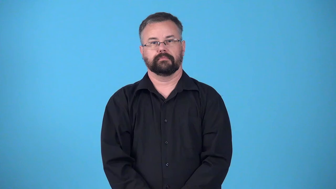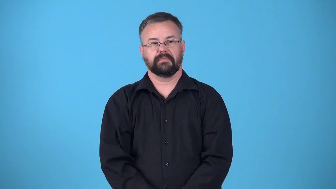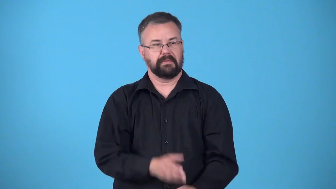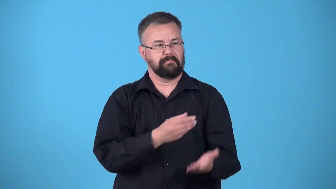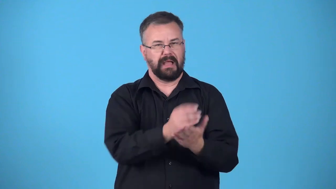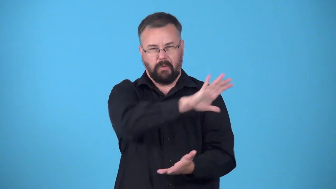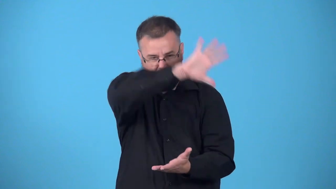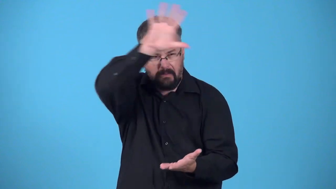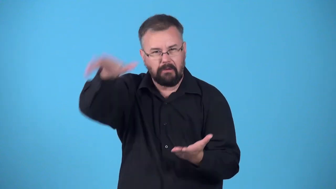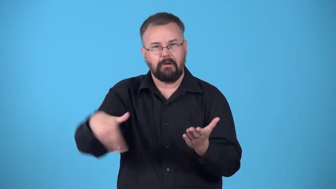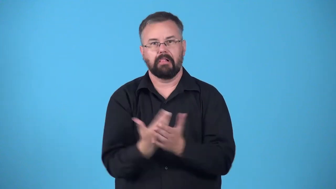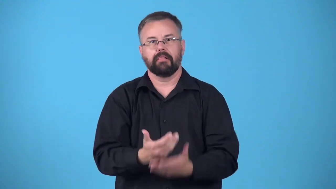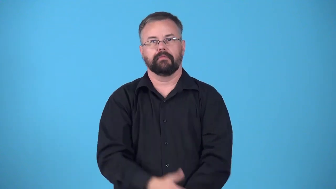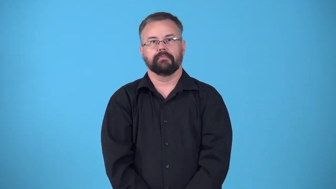buy up